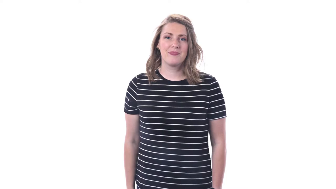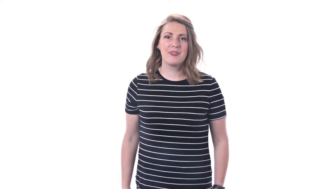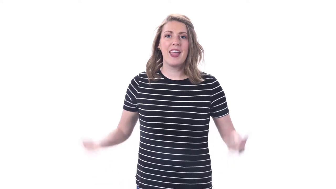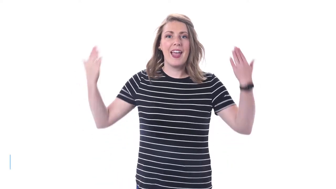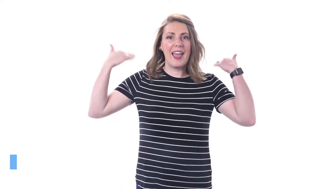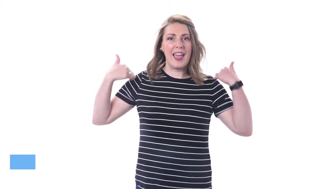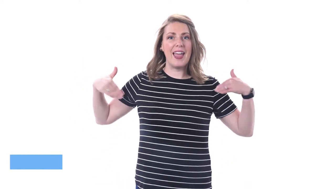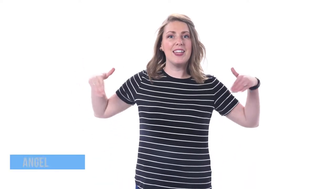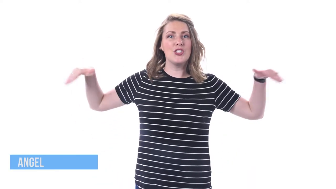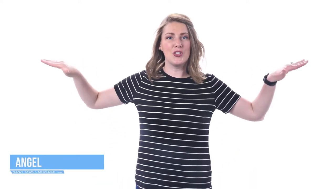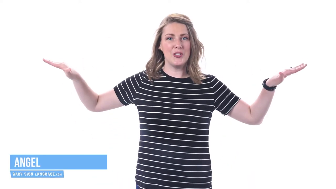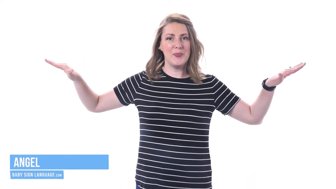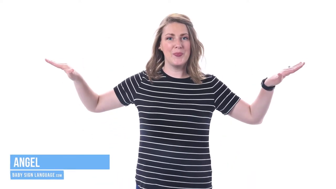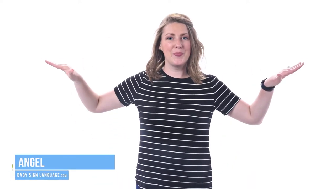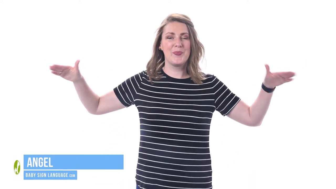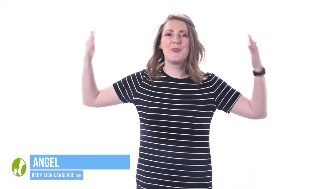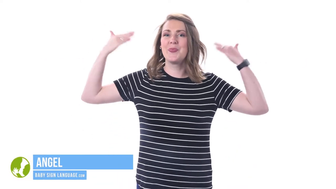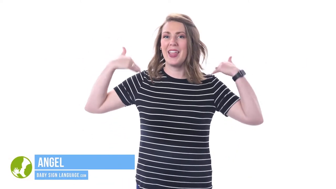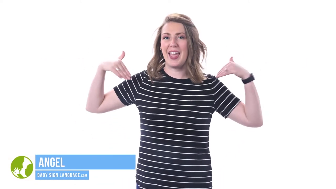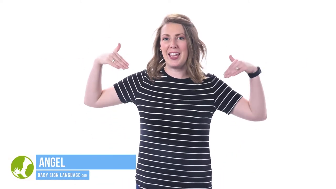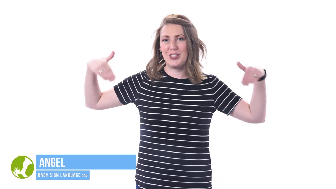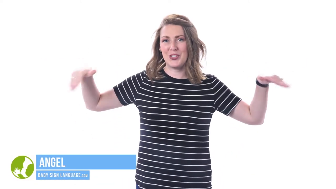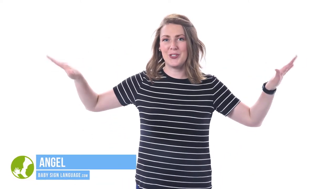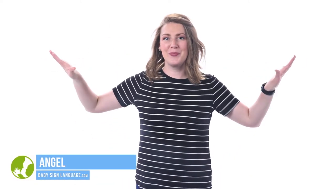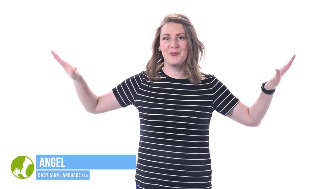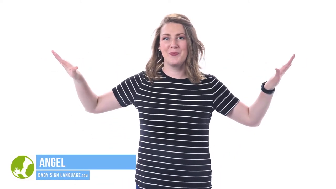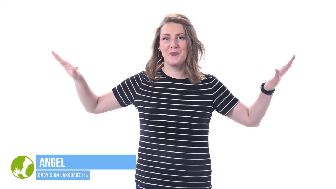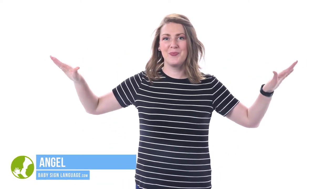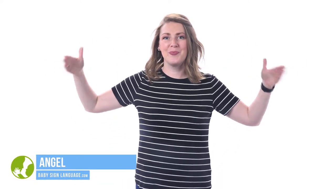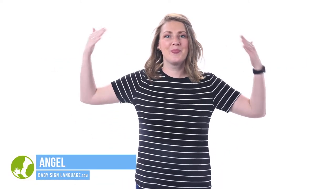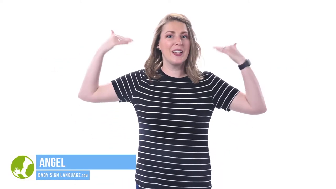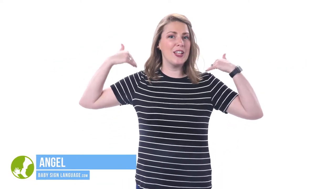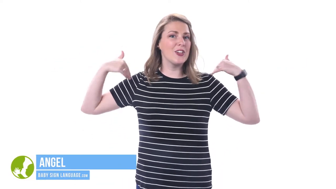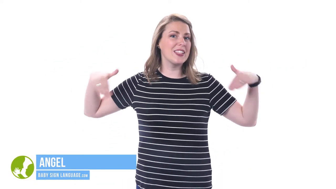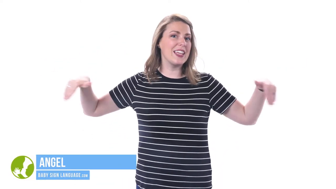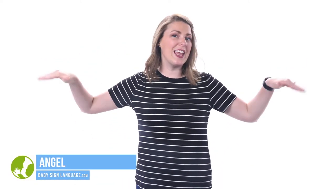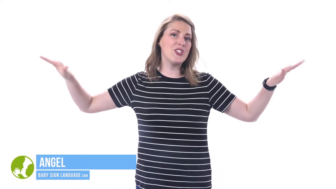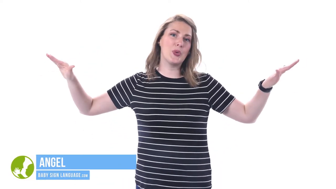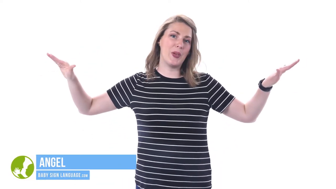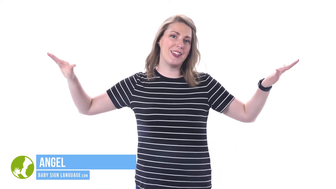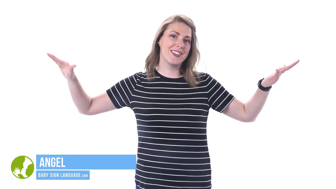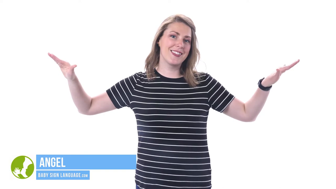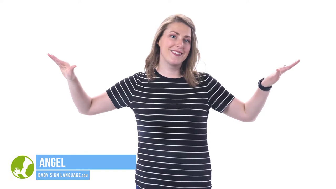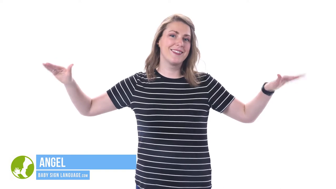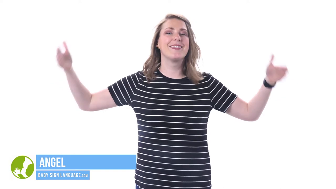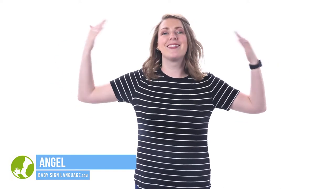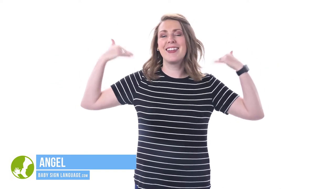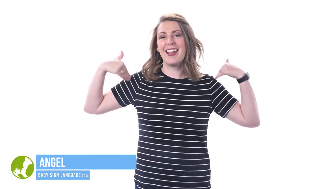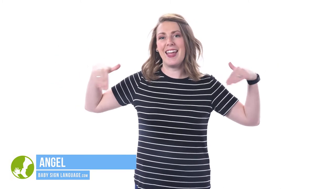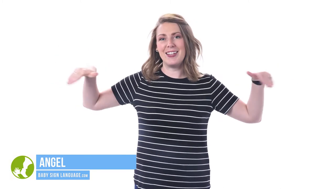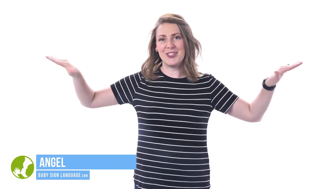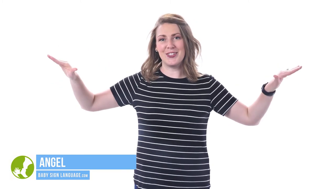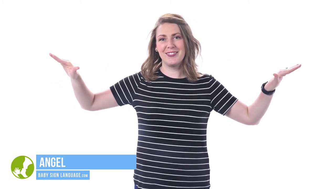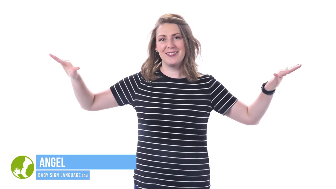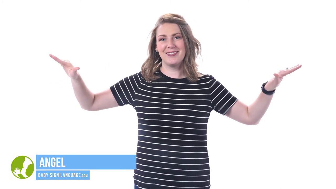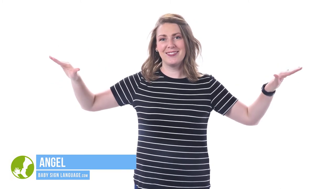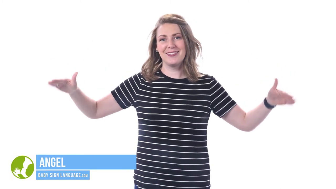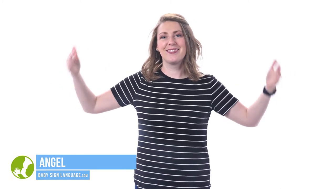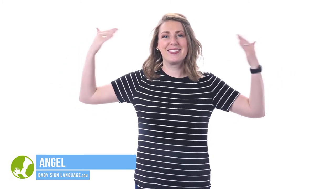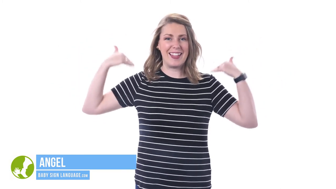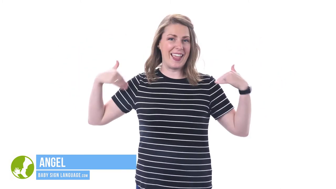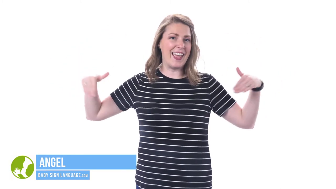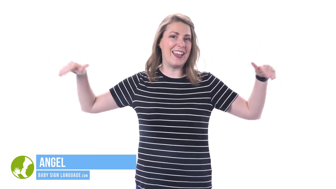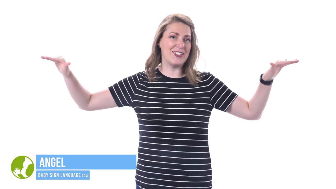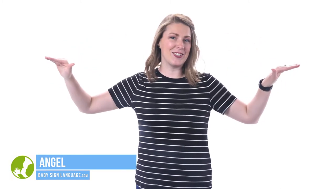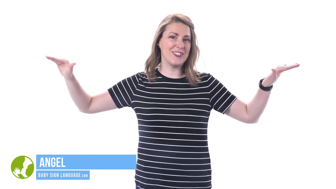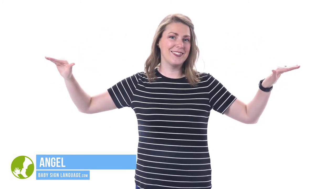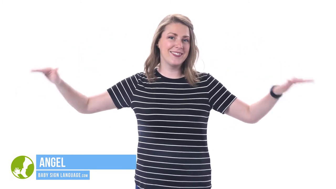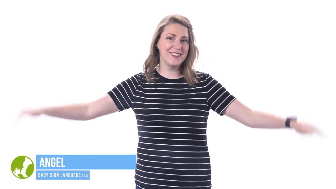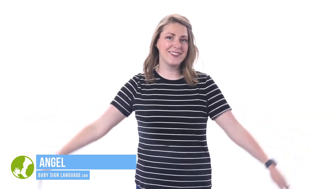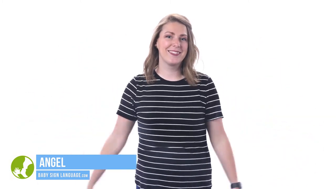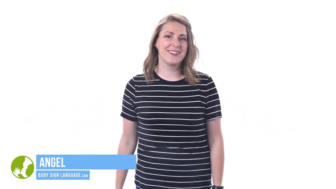Angel